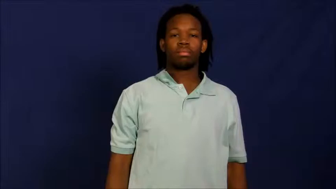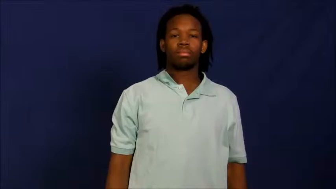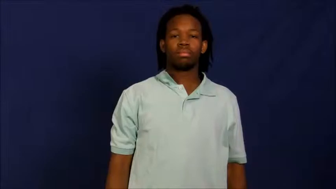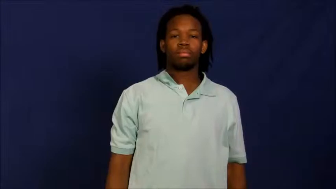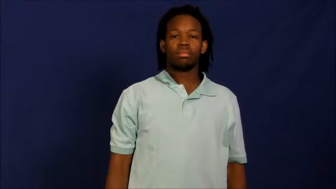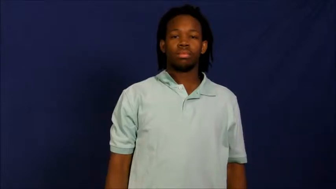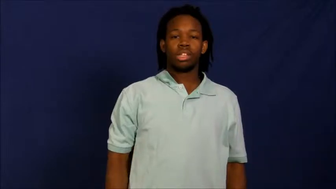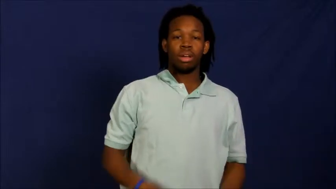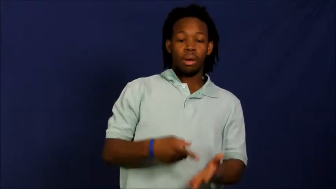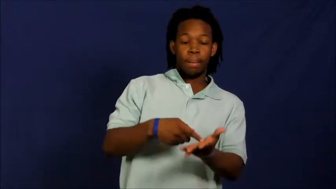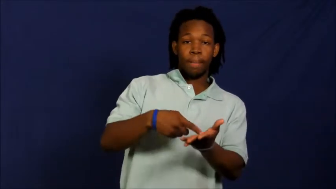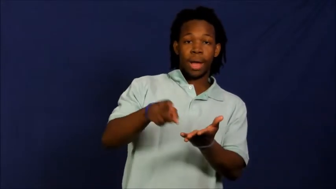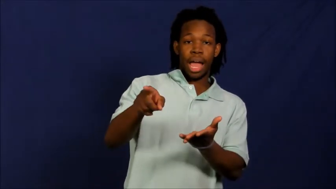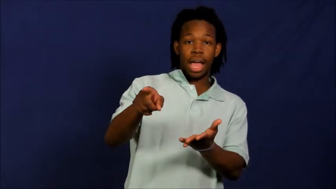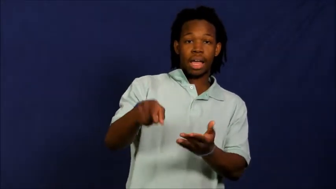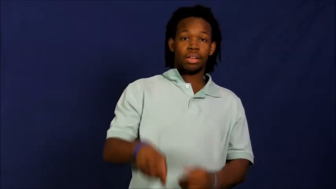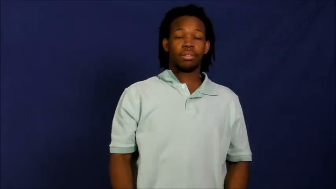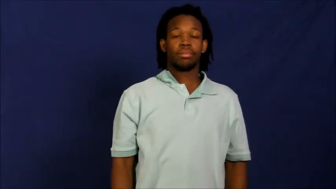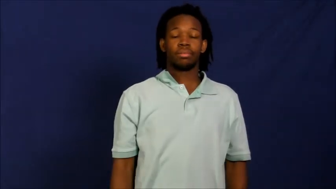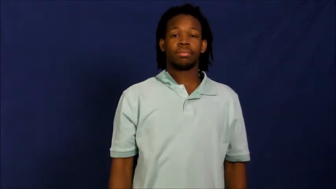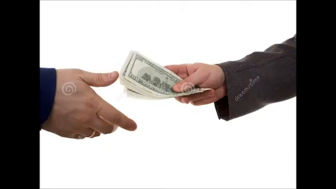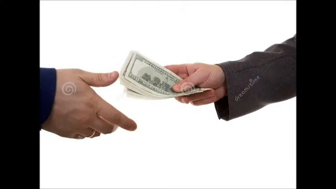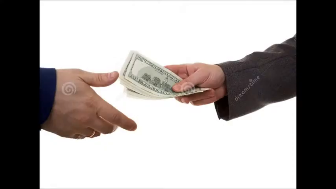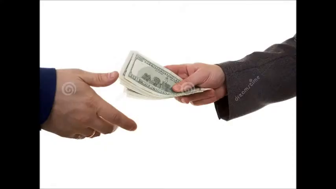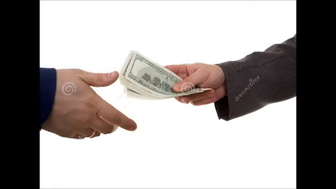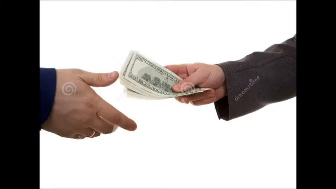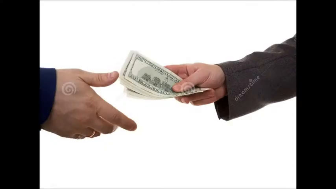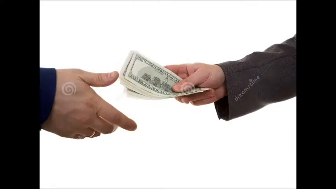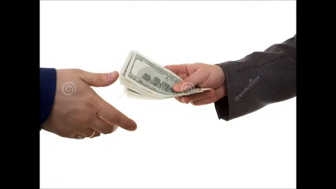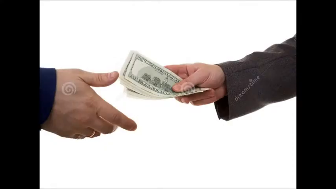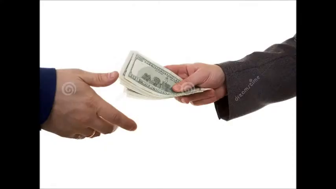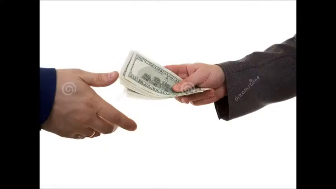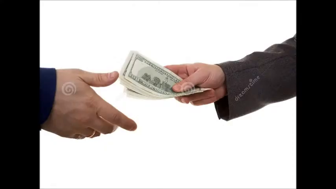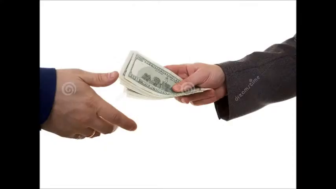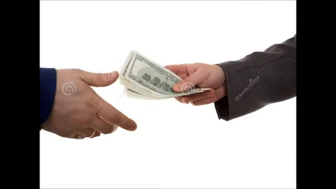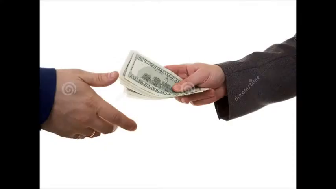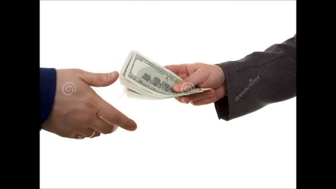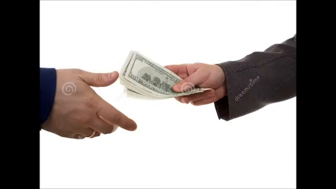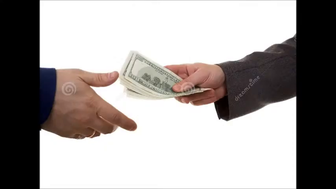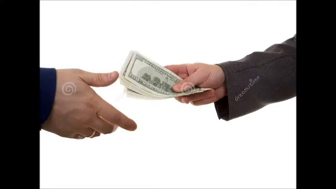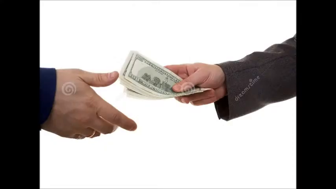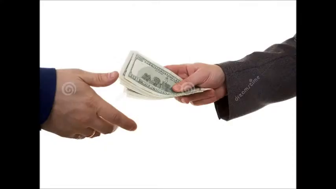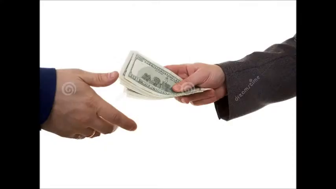remunerate